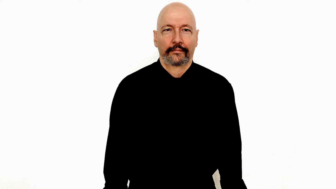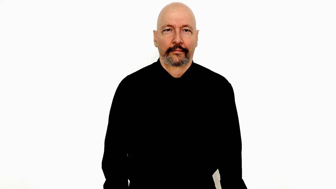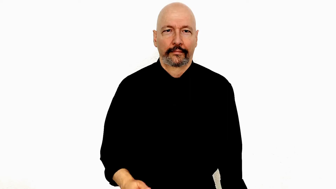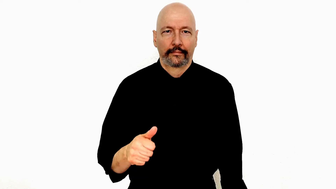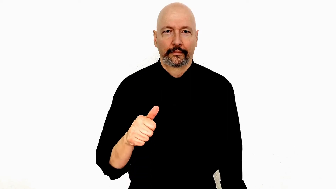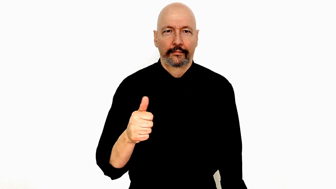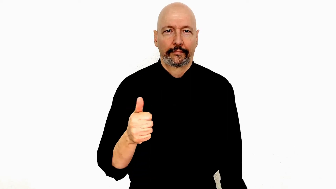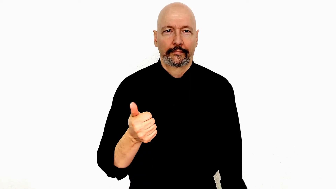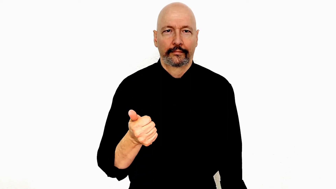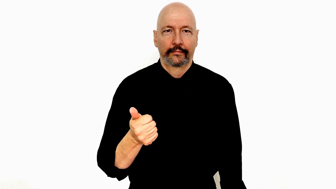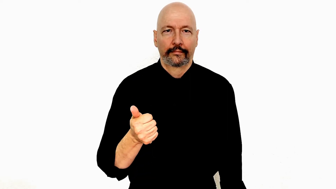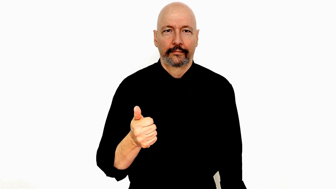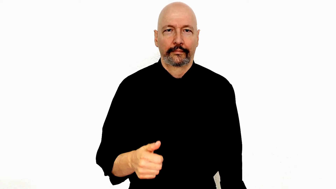TEN [double movement version]